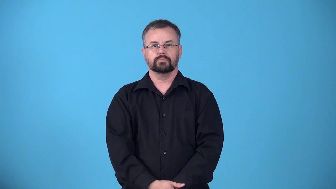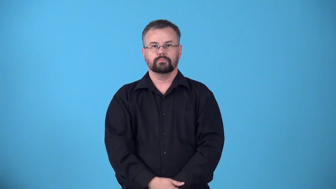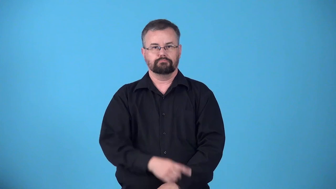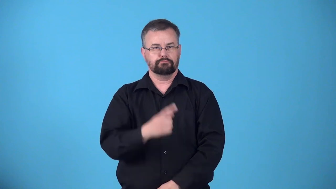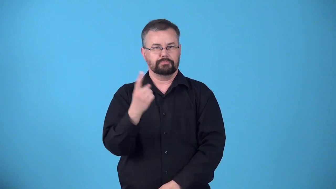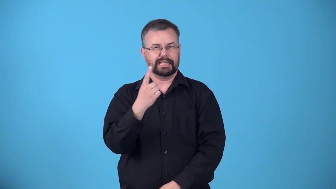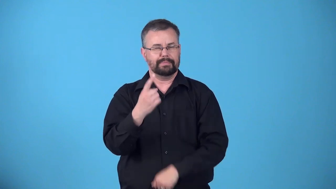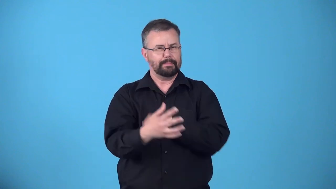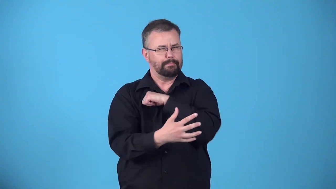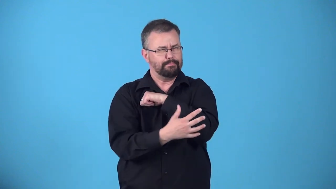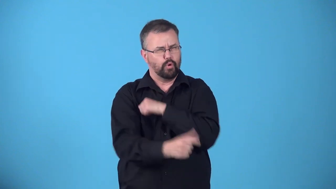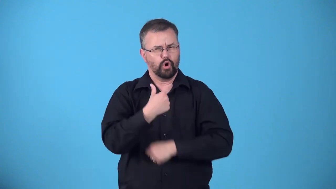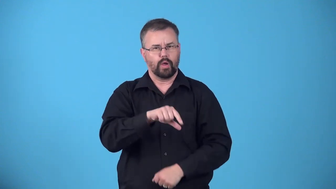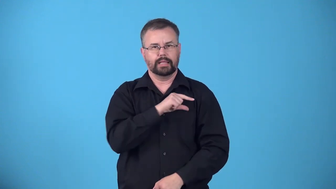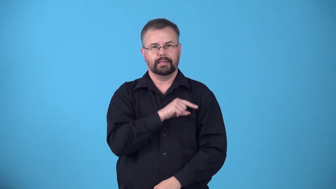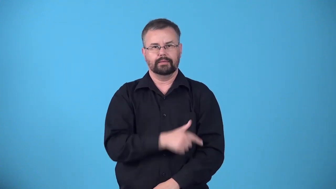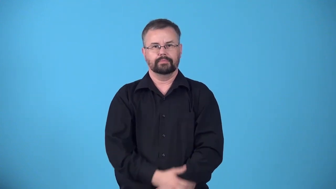a poor man's something